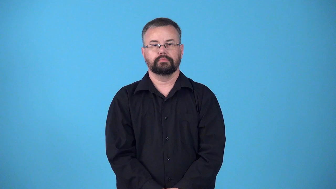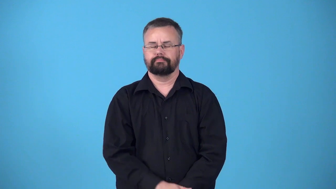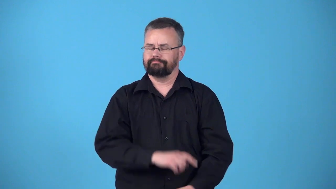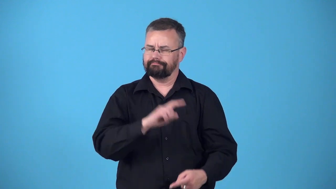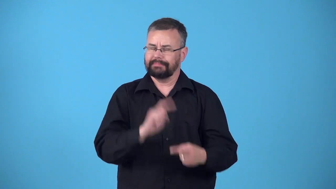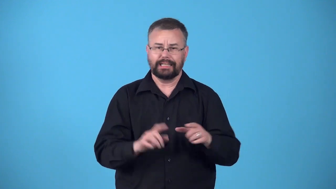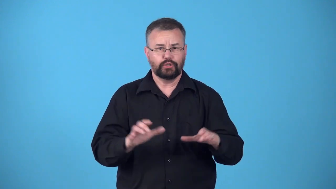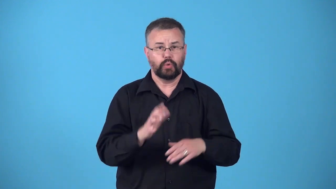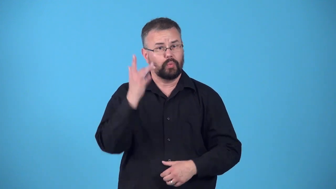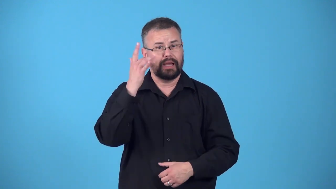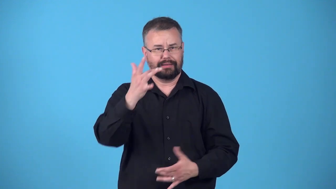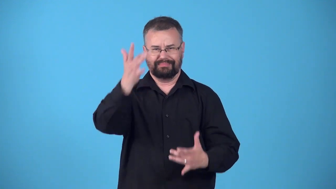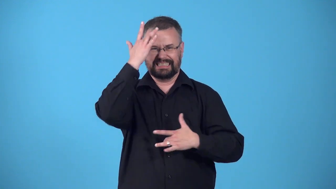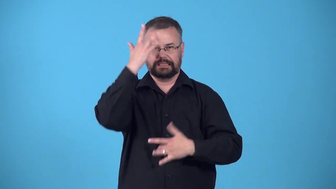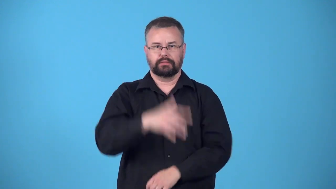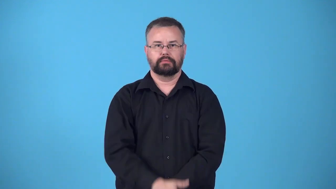indisposed